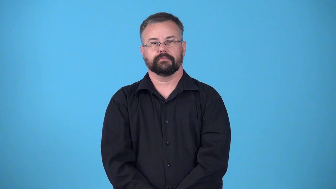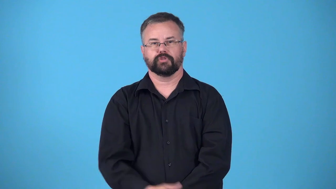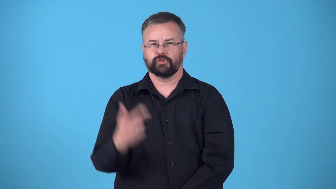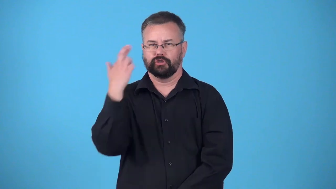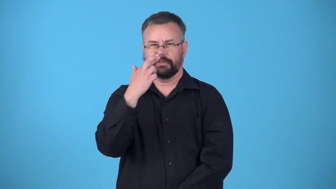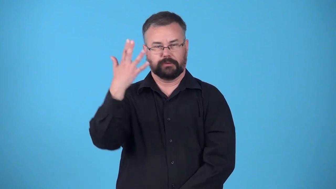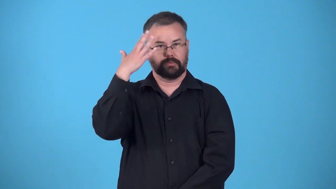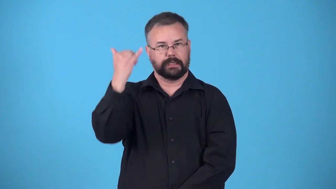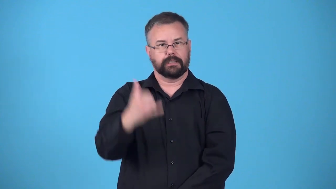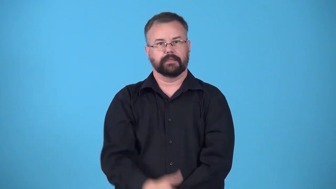by virtue of